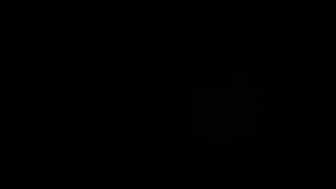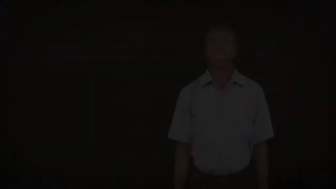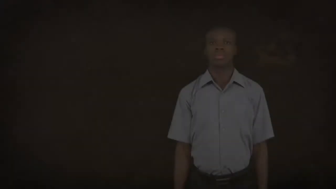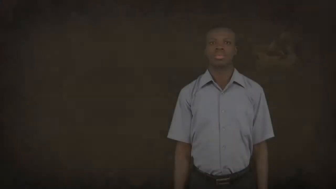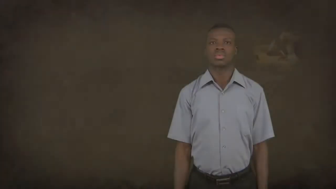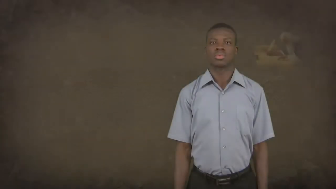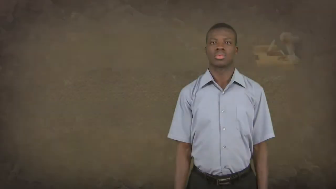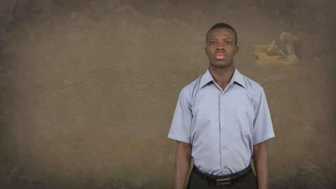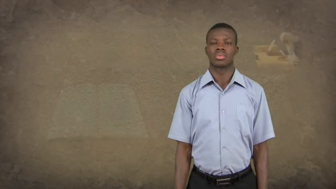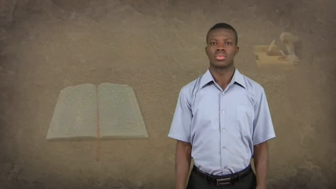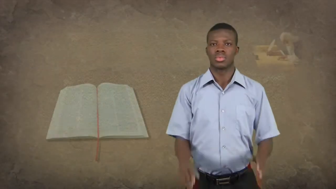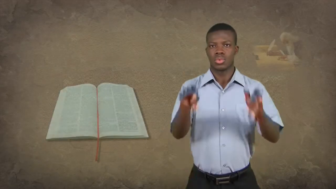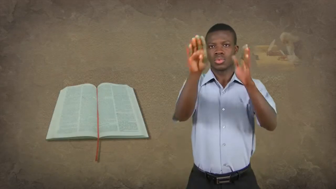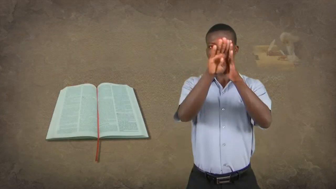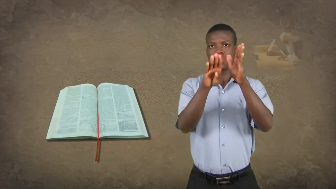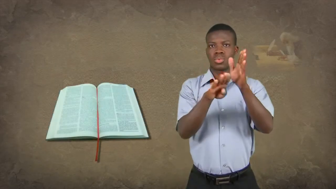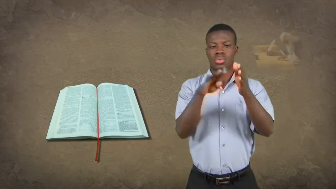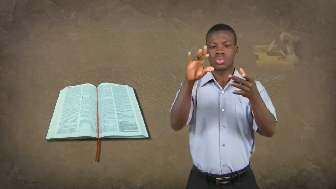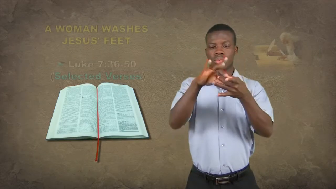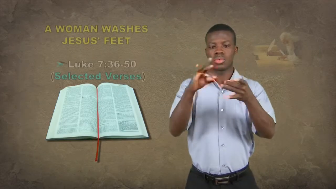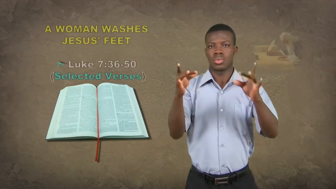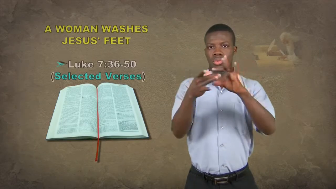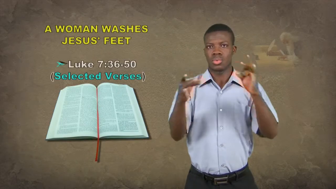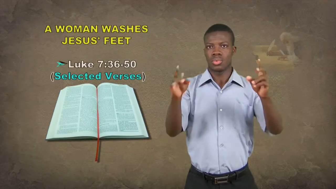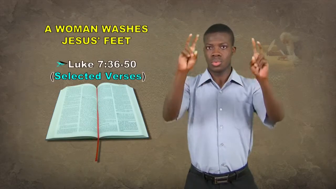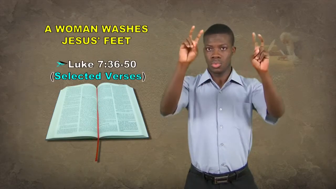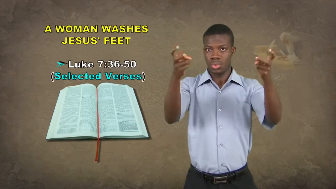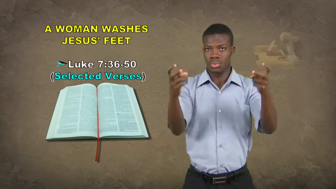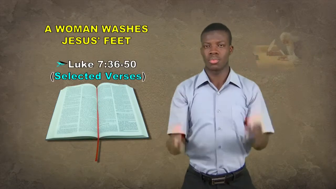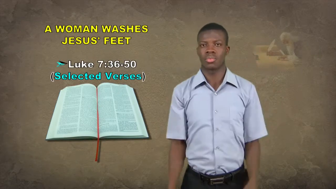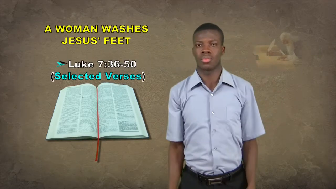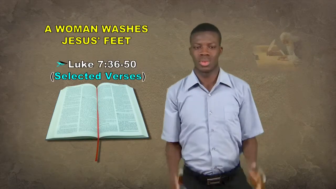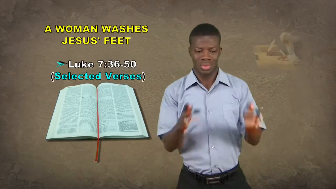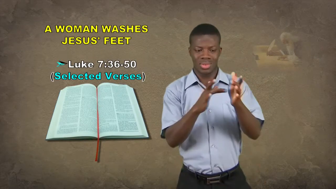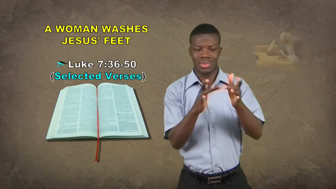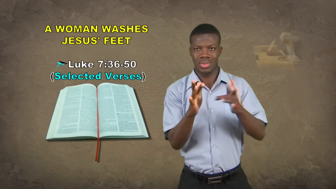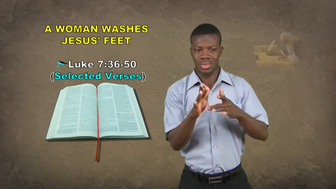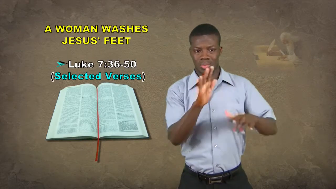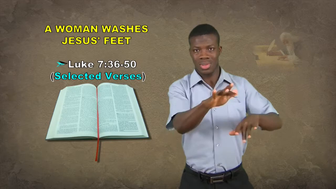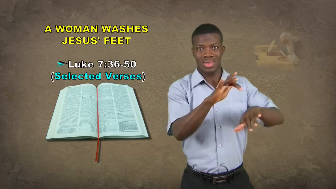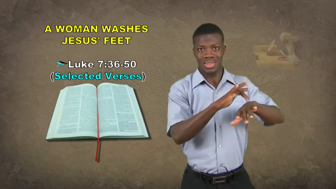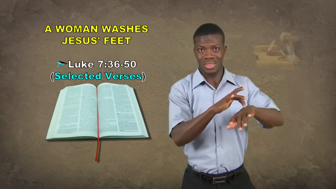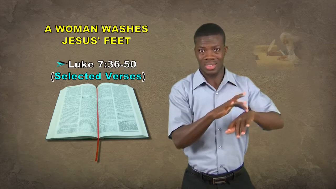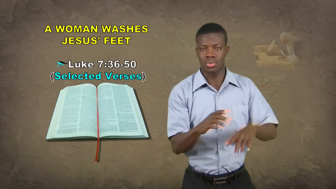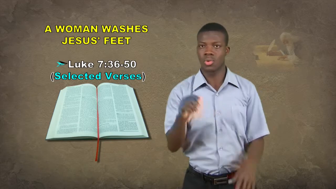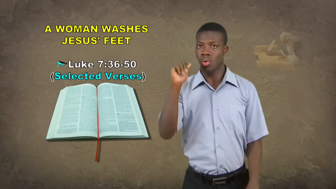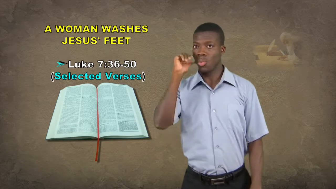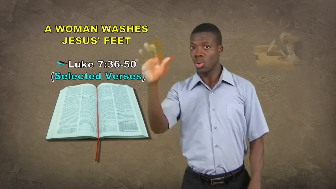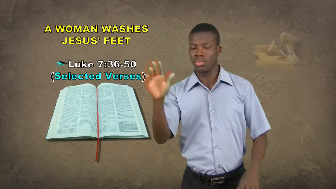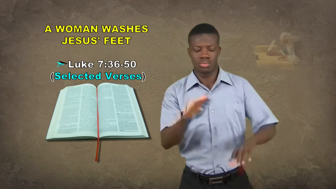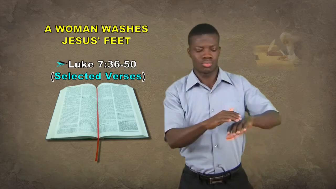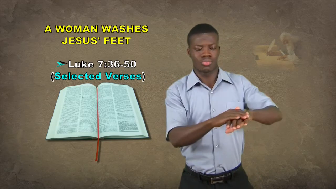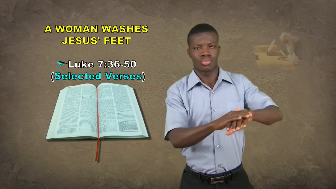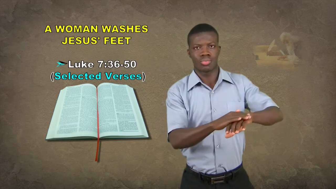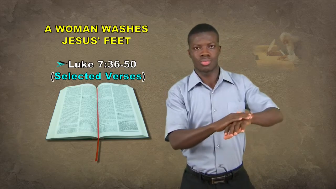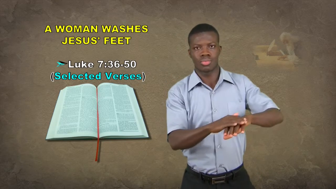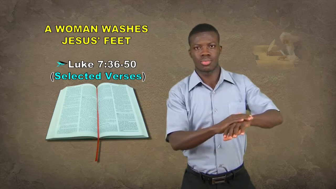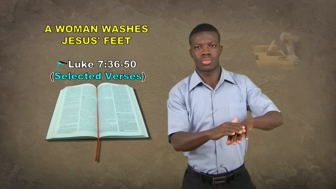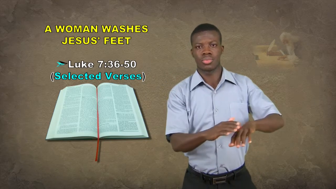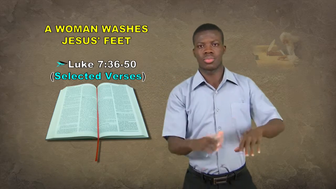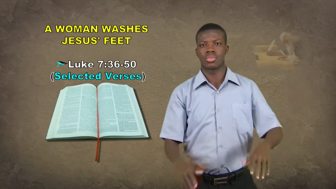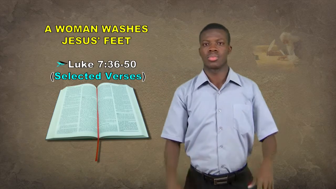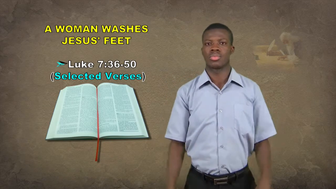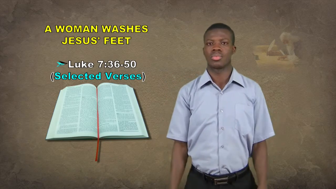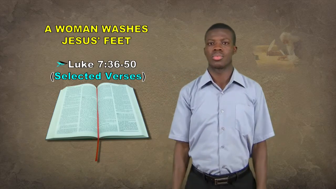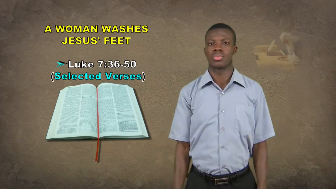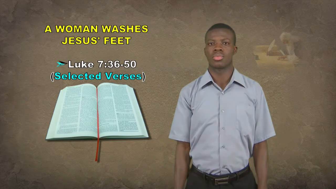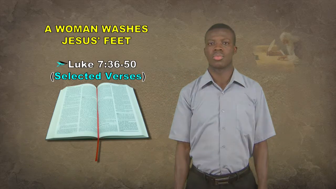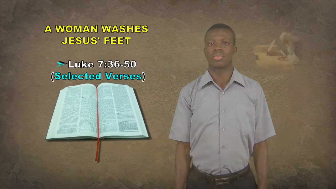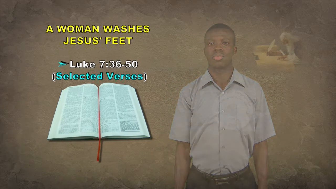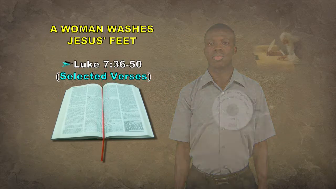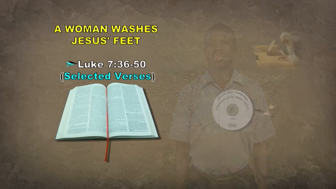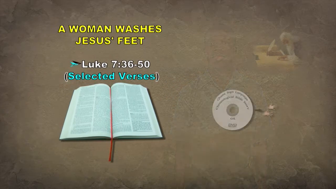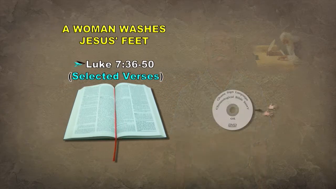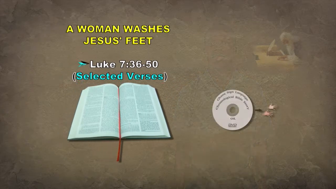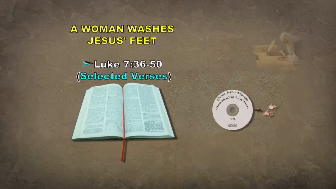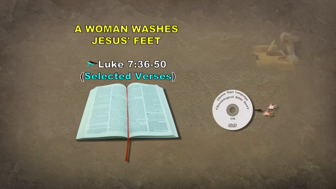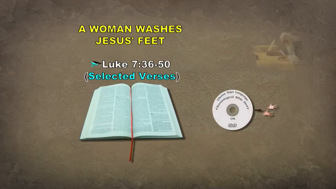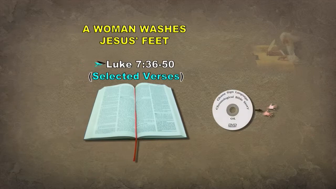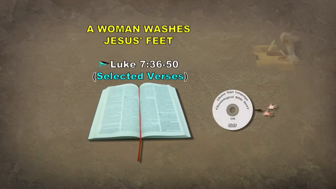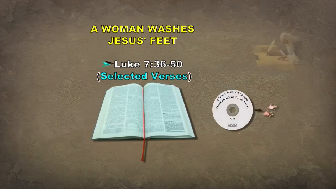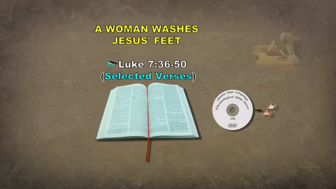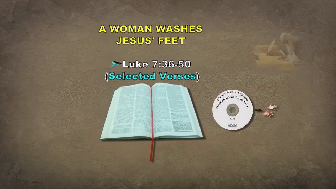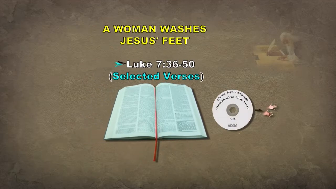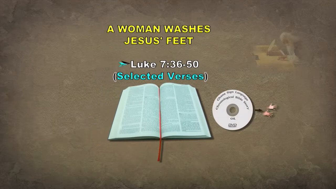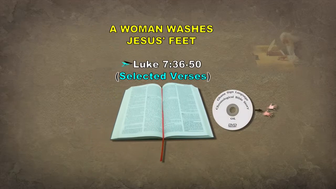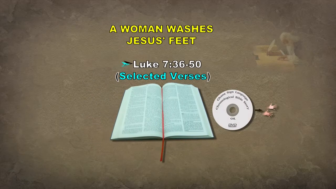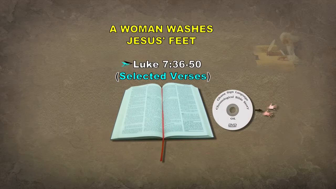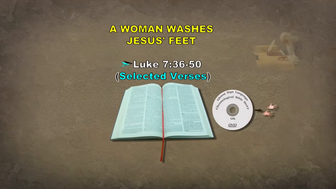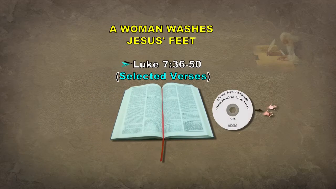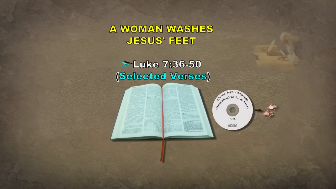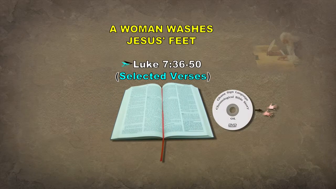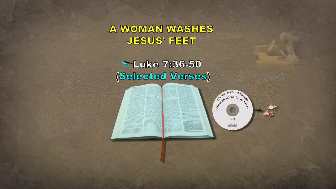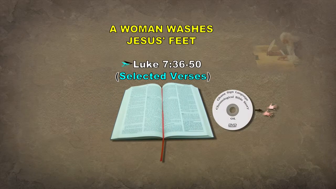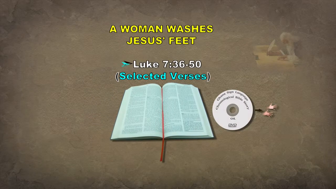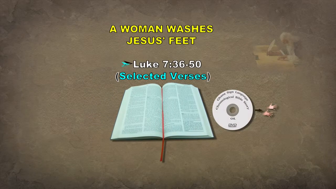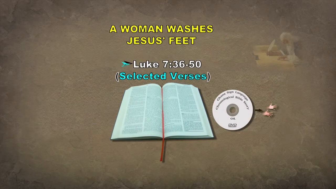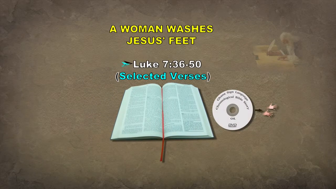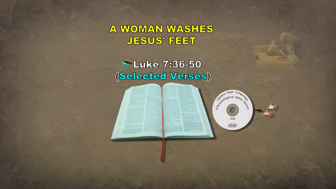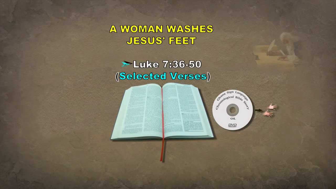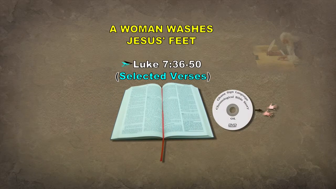A Woman Washes Jesus' Feet